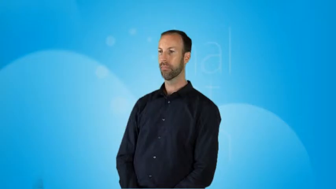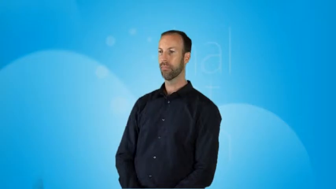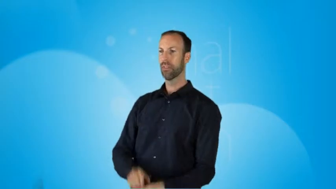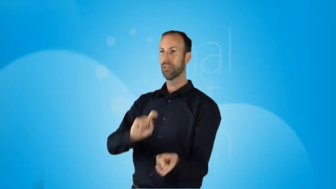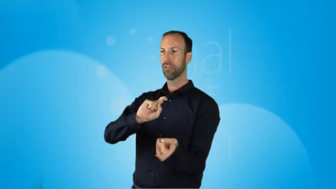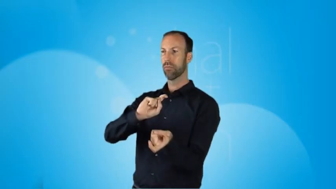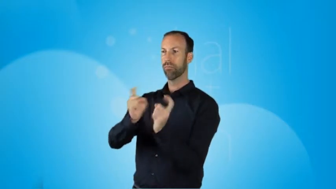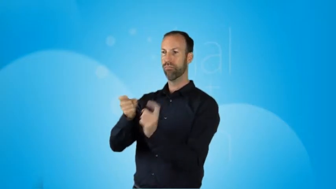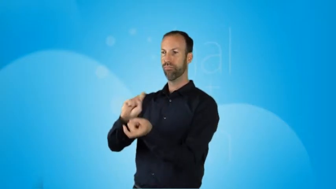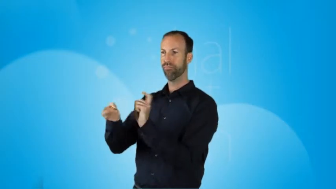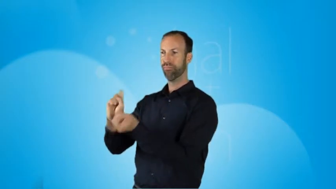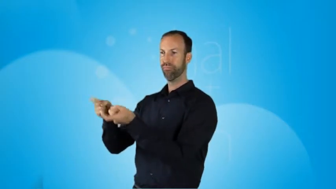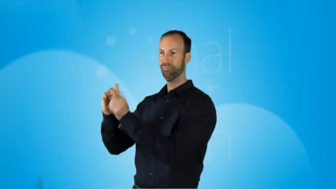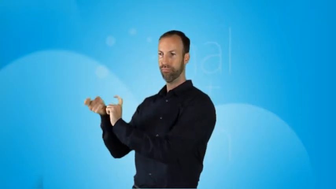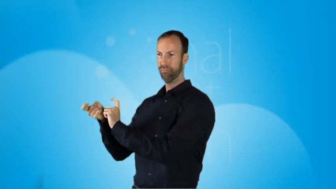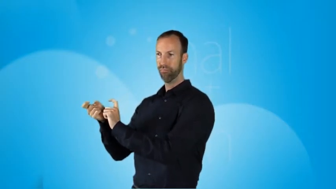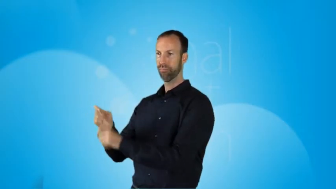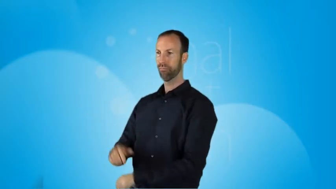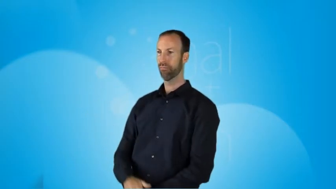accommodation